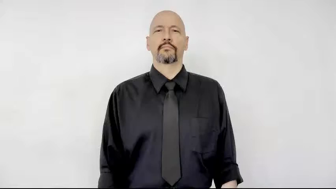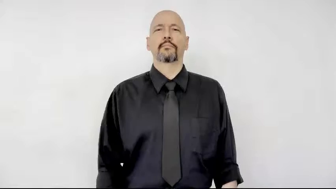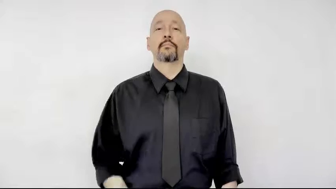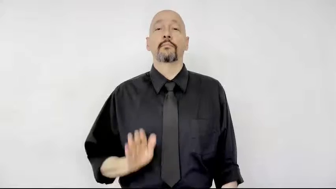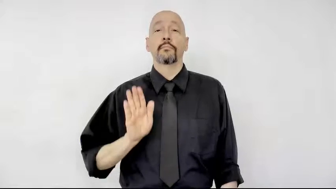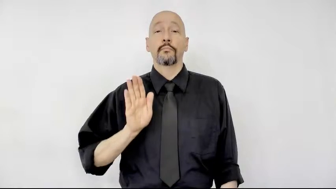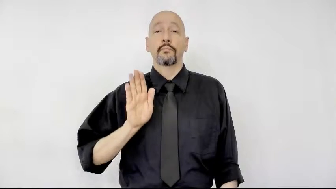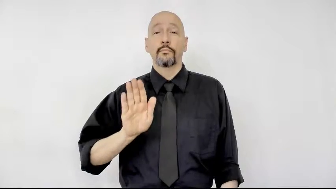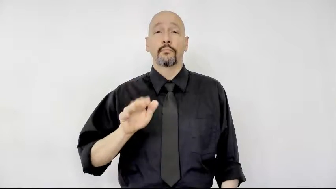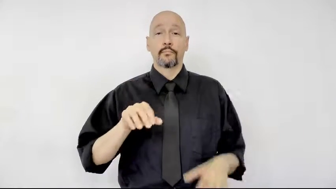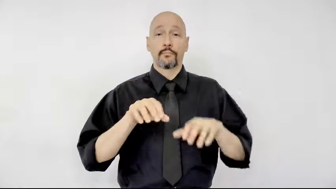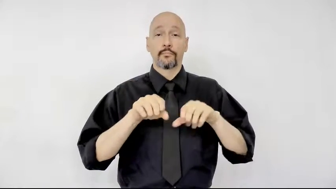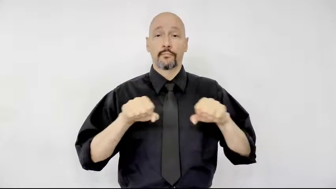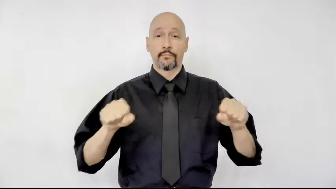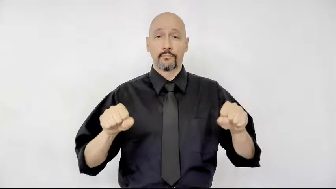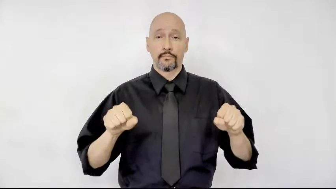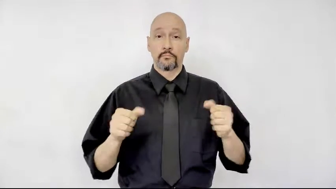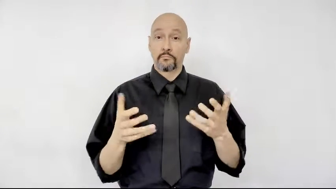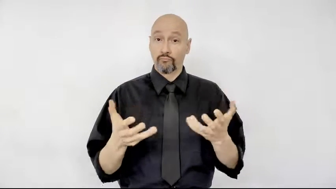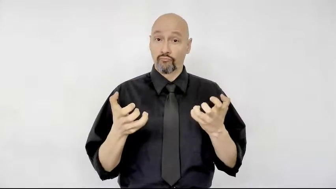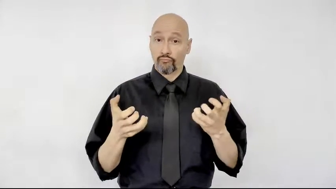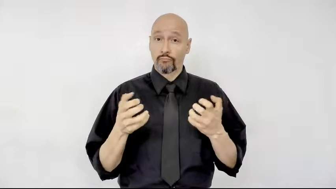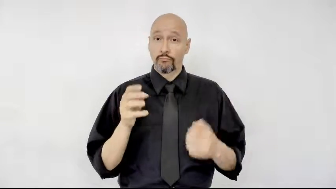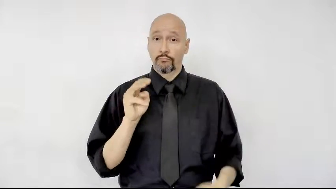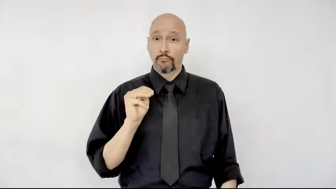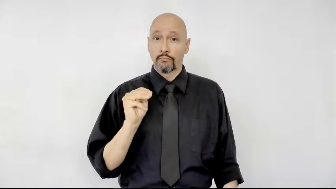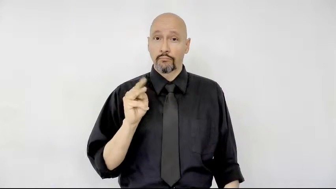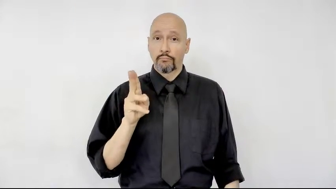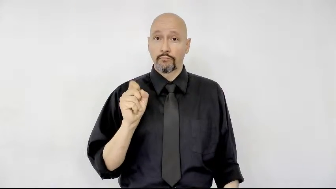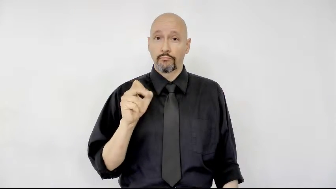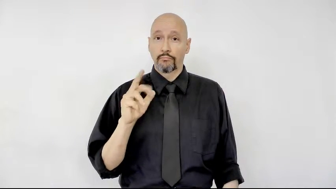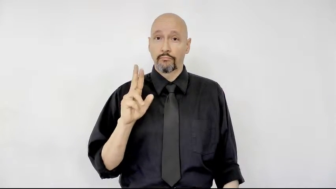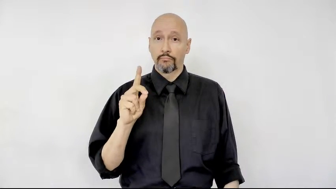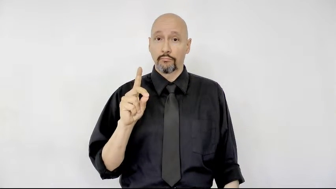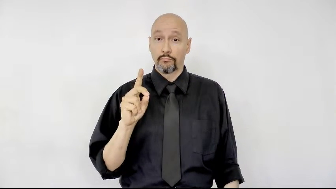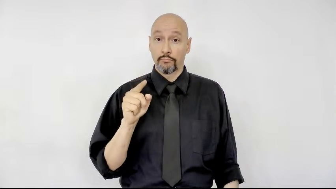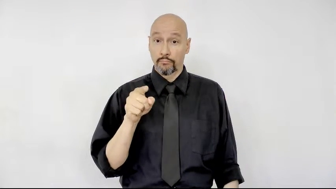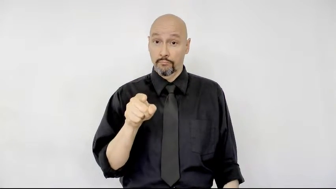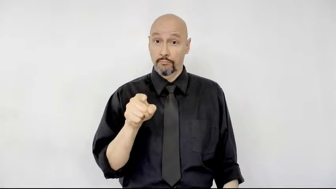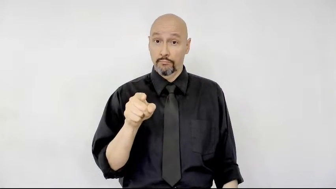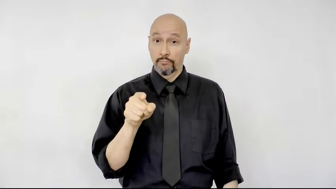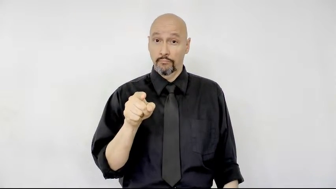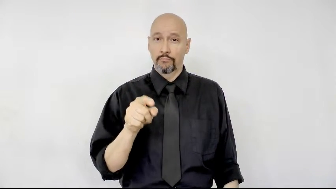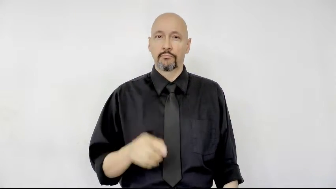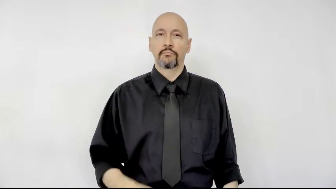YOUR HOT DOG WANT MUSTARD YOU?